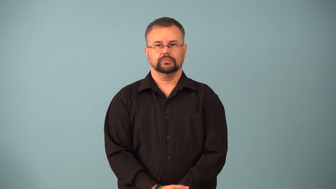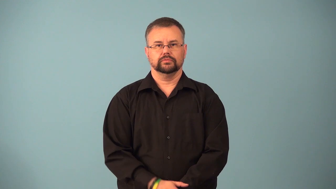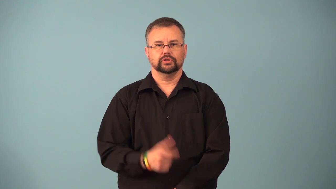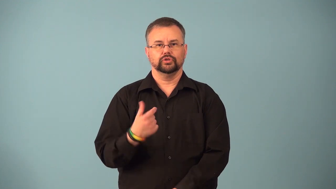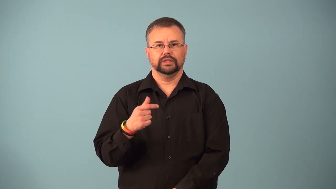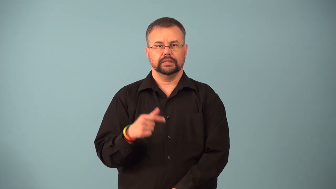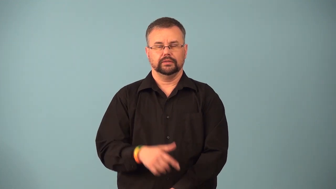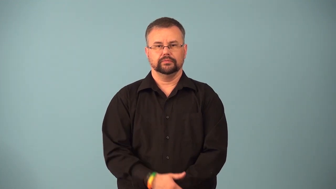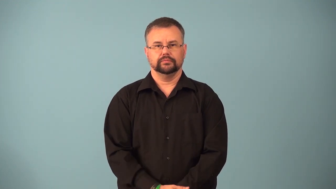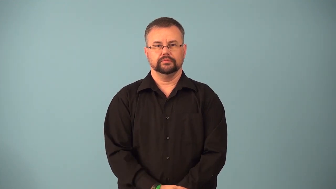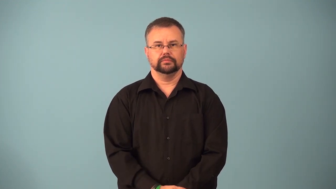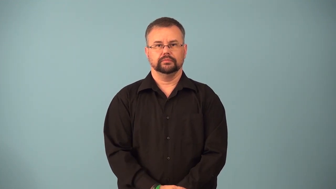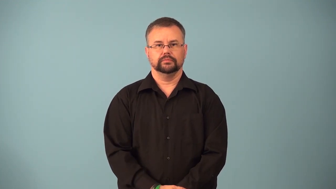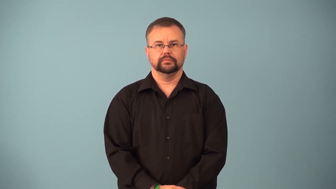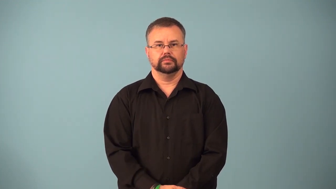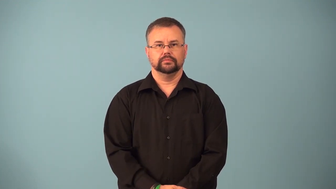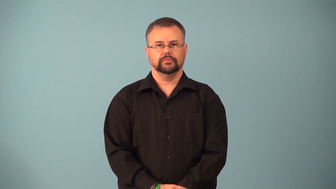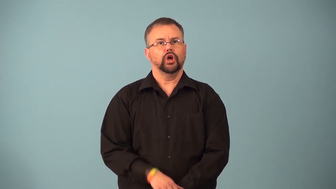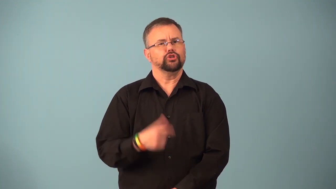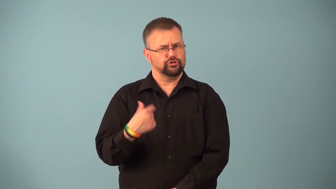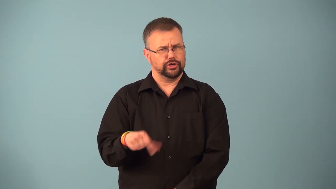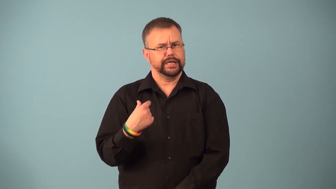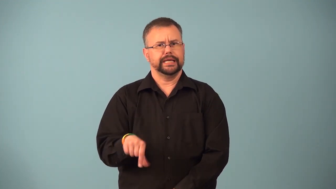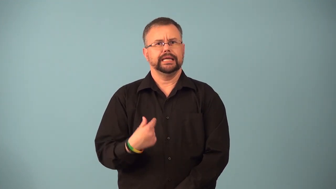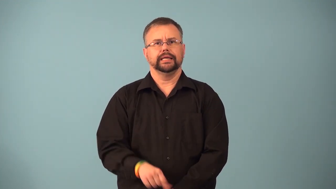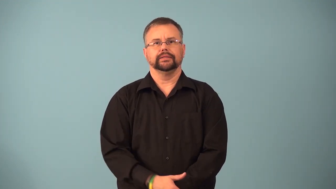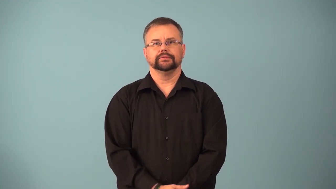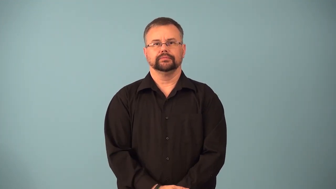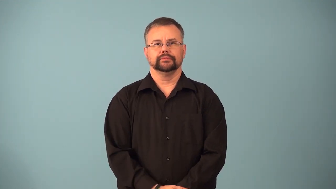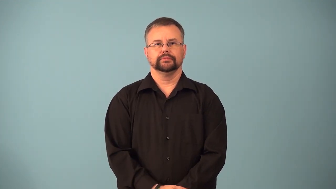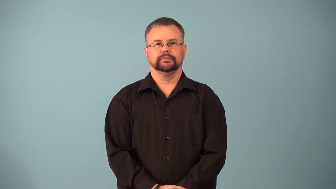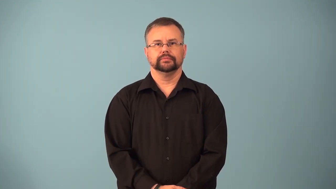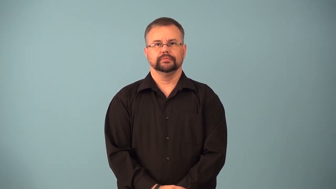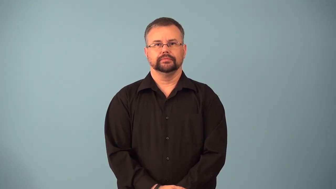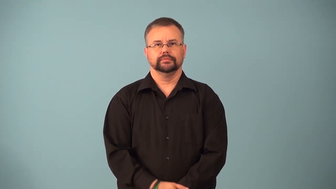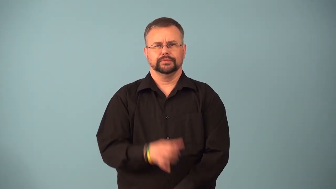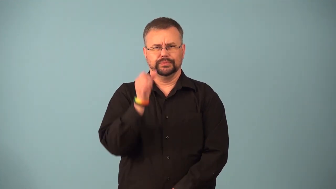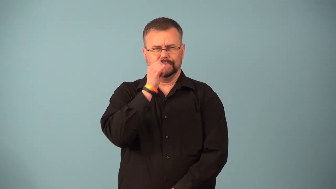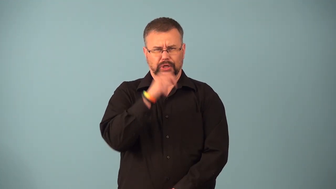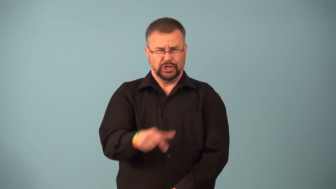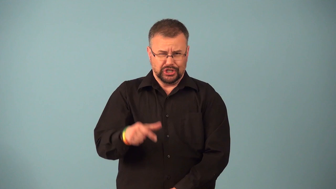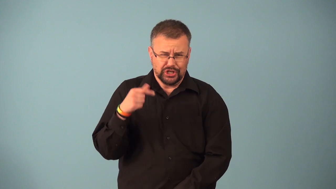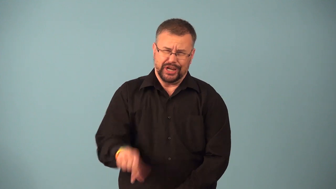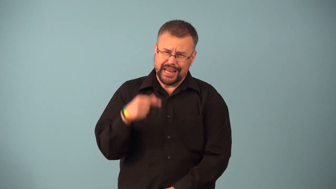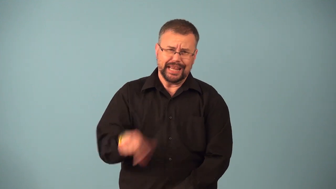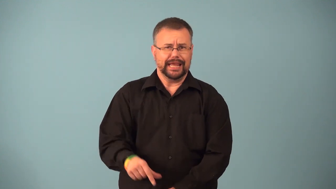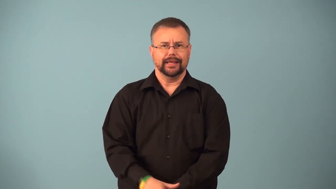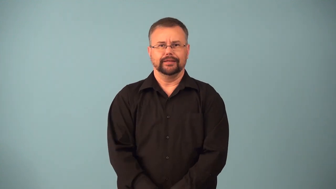green,greener,greenest